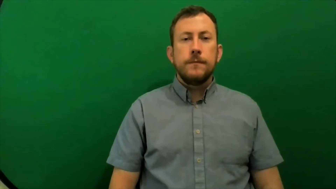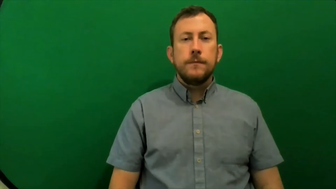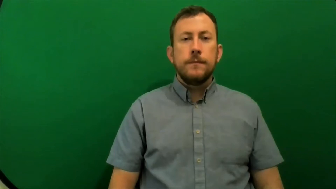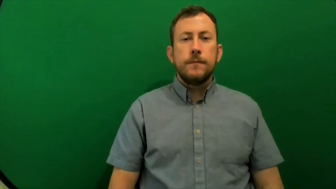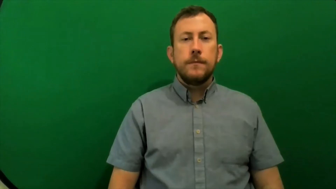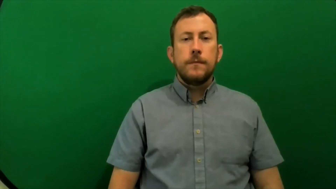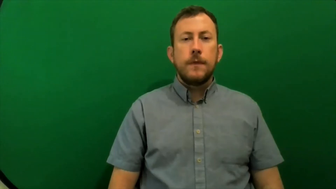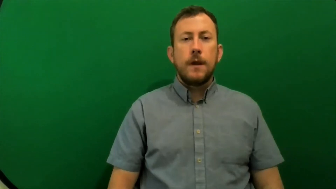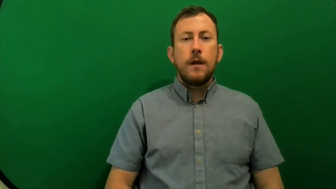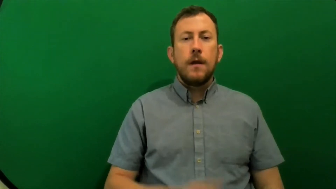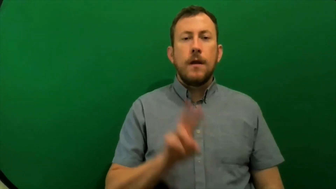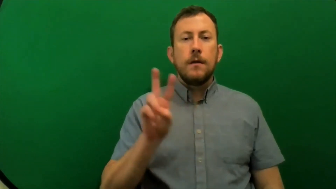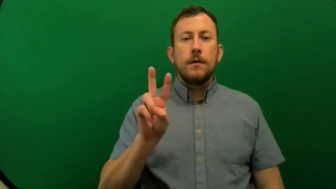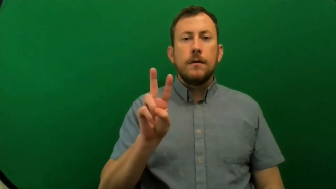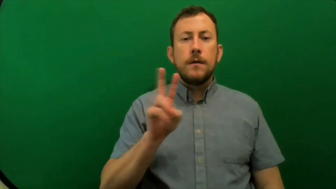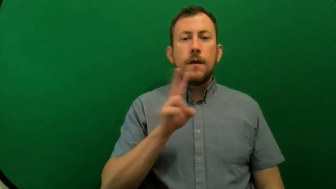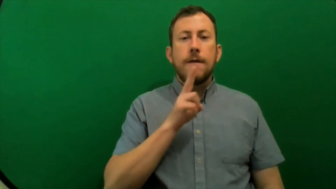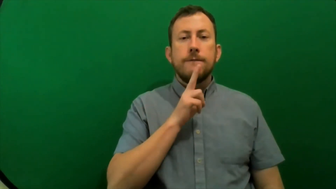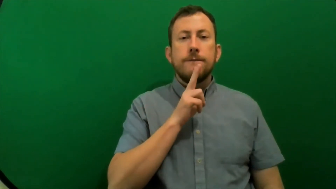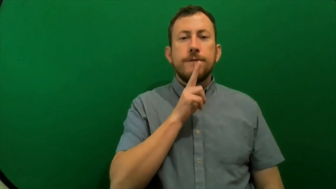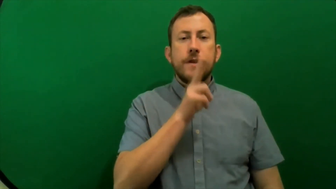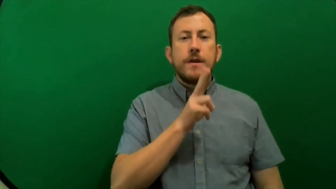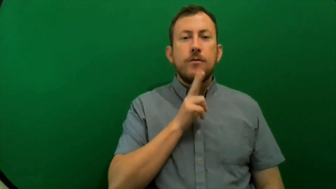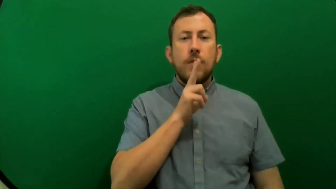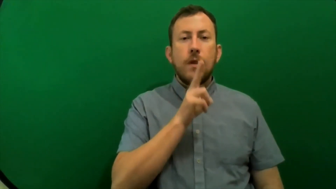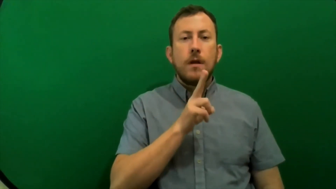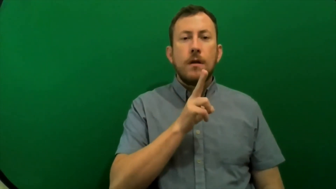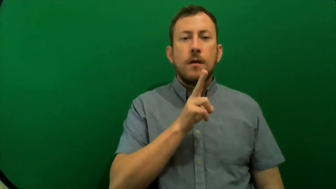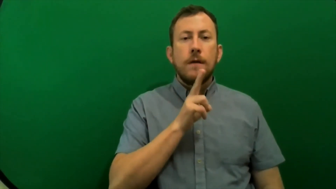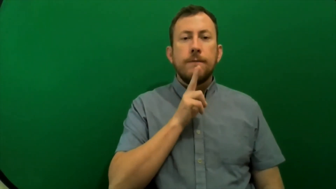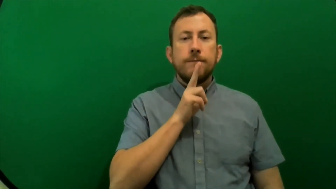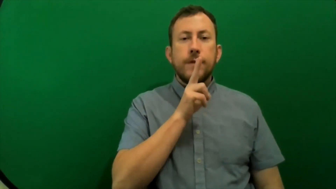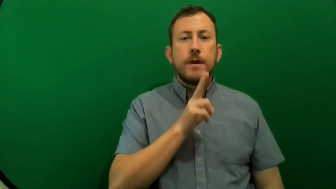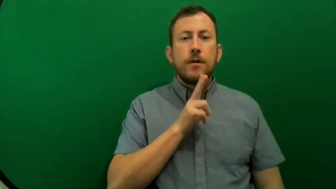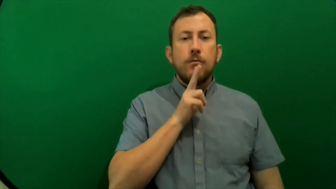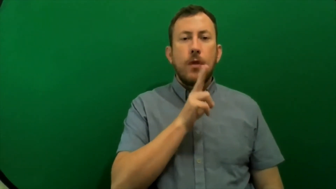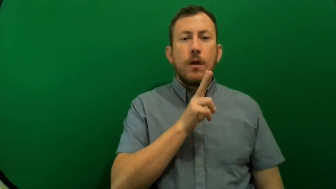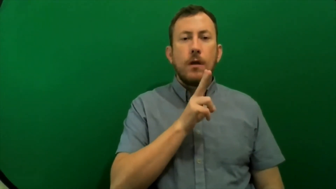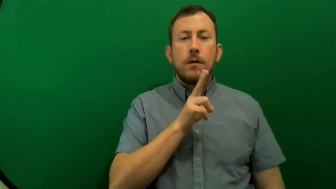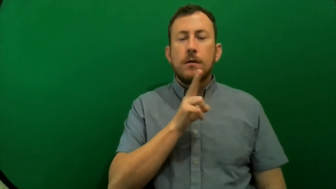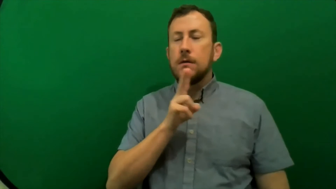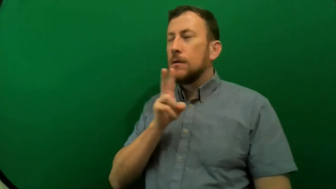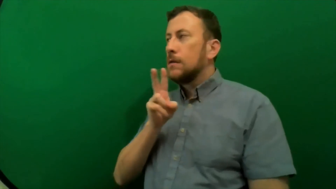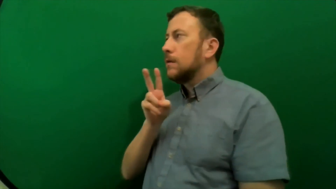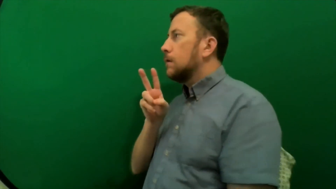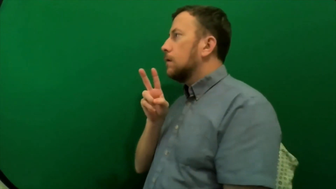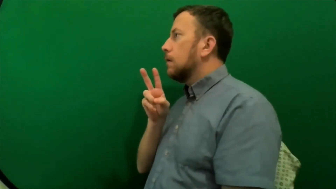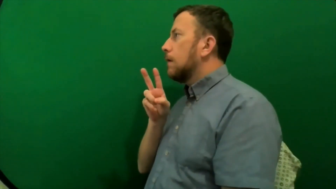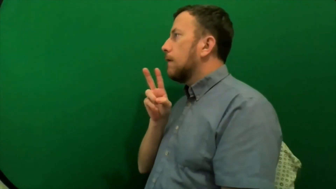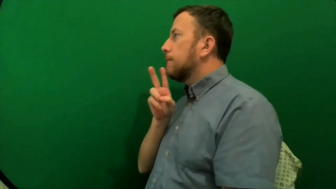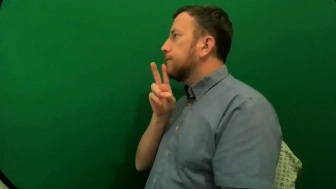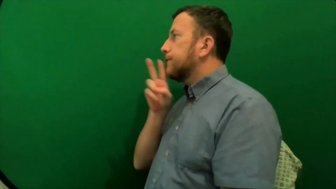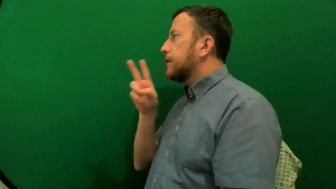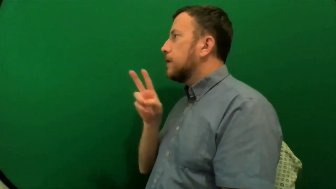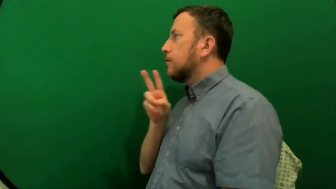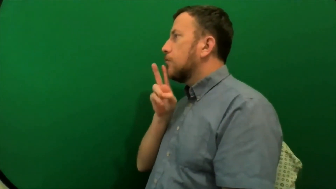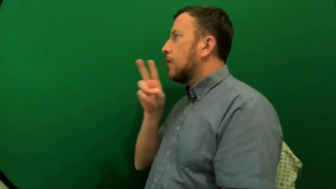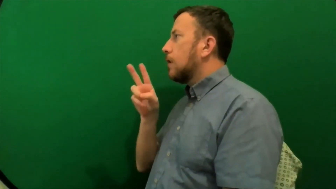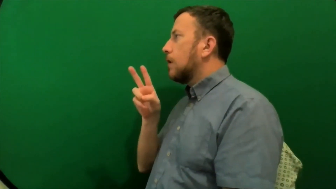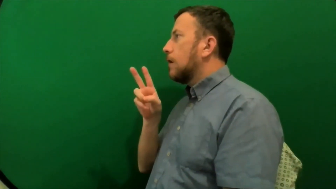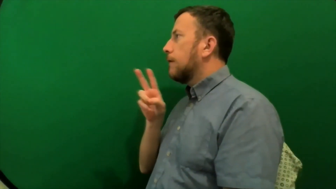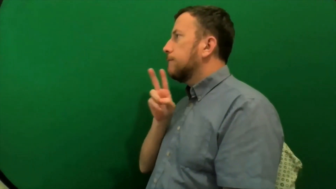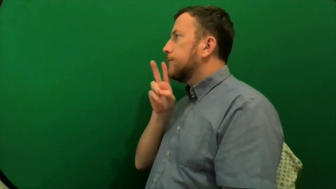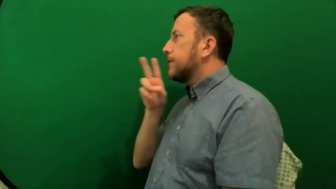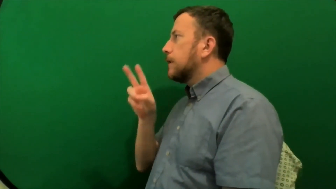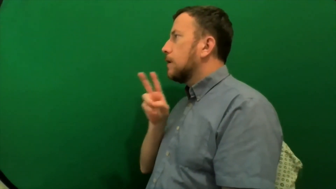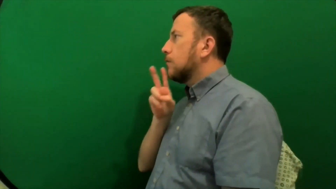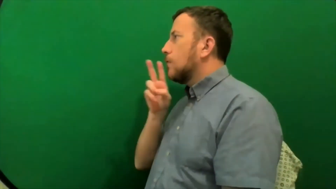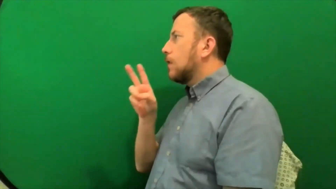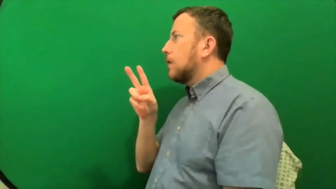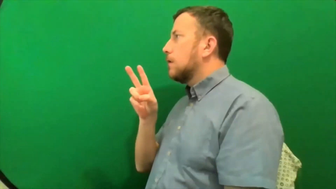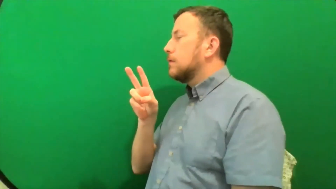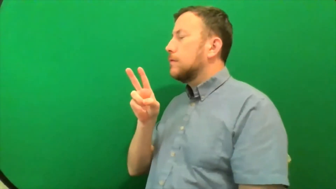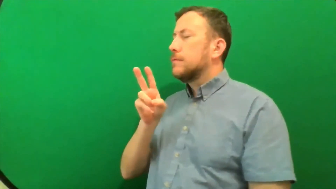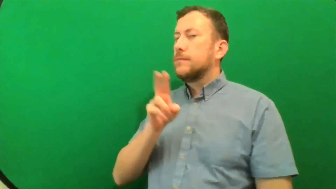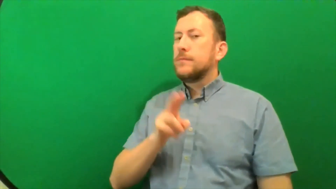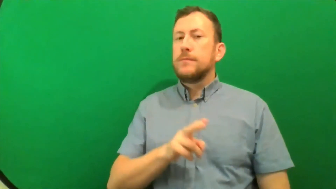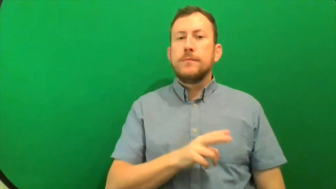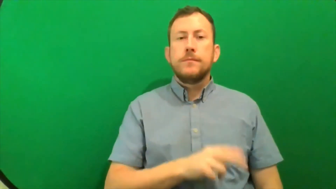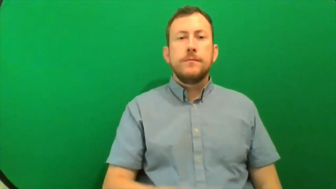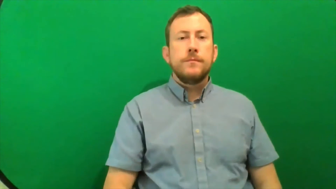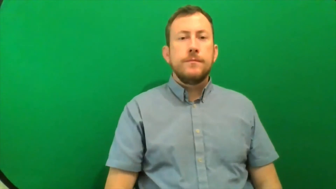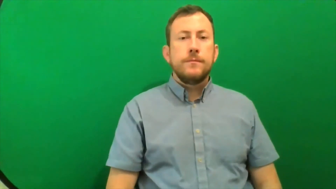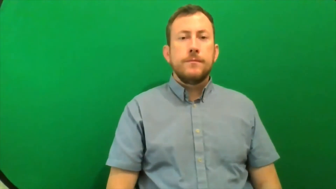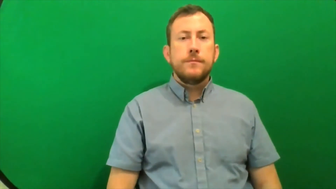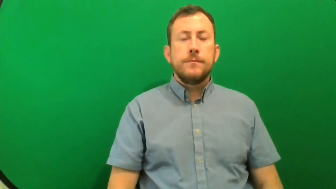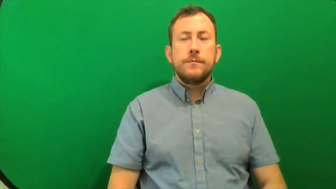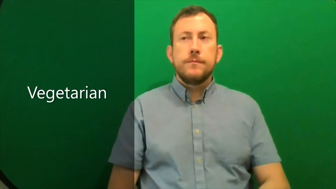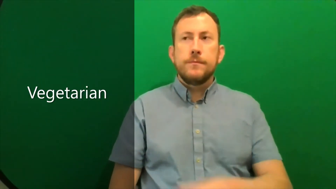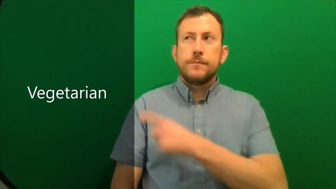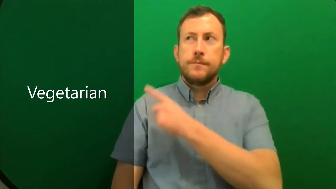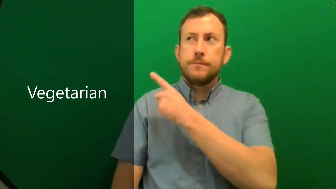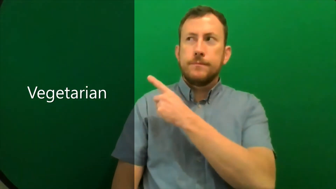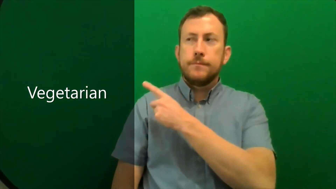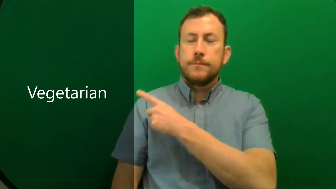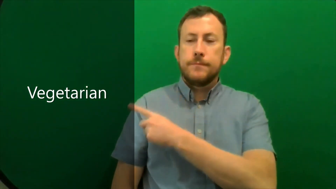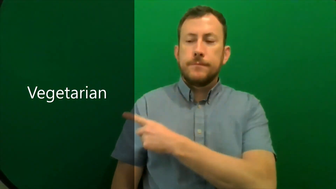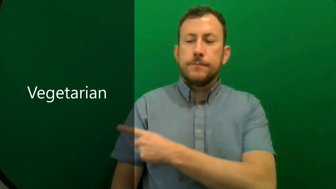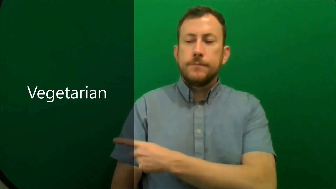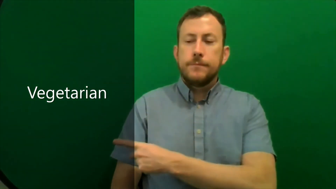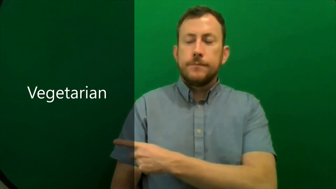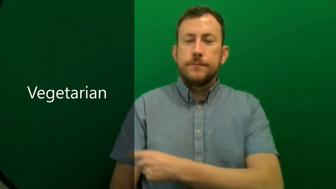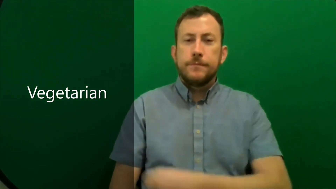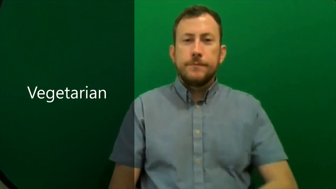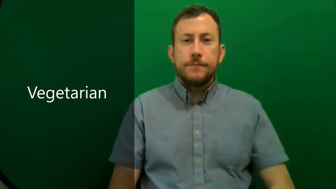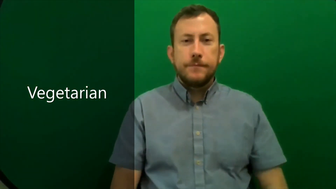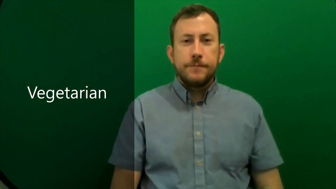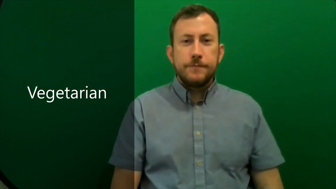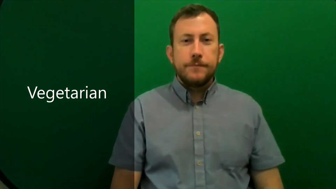Vegetarian